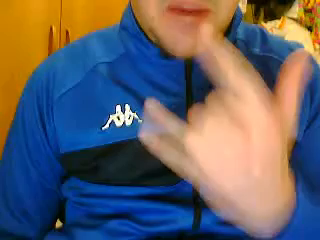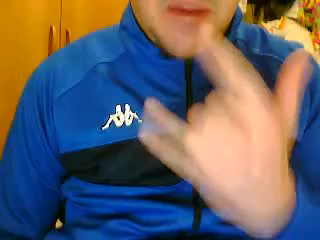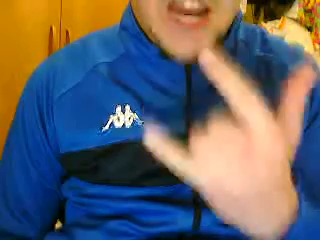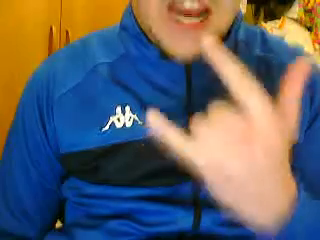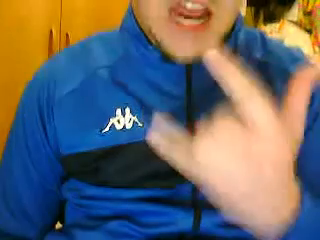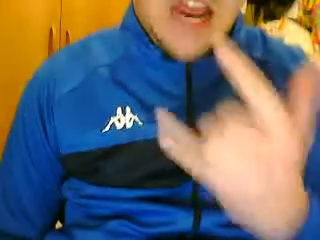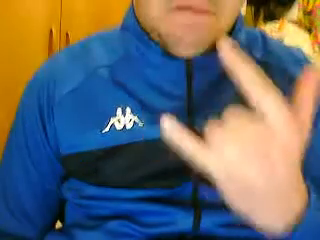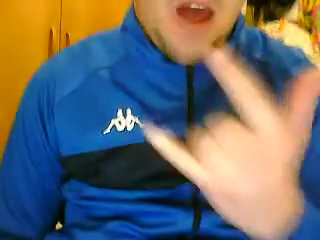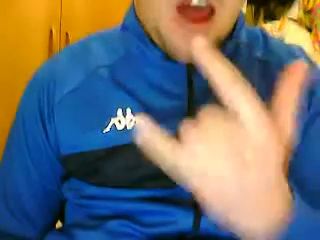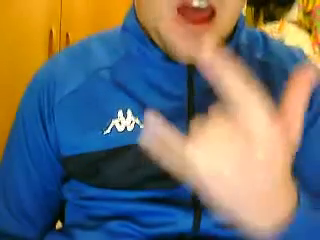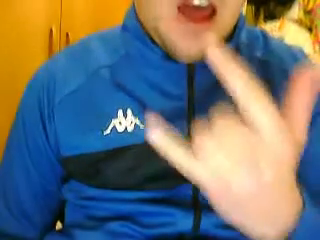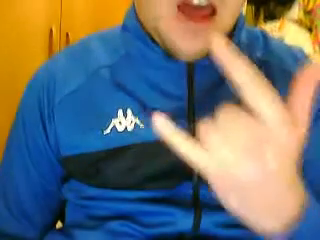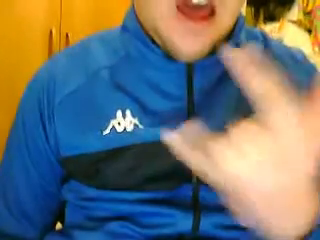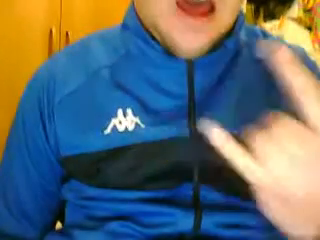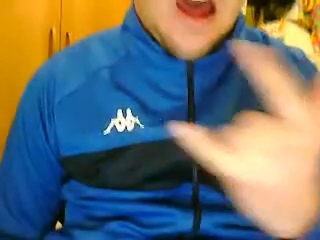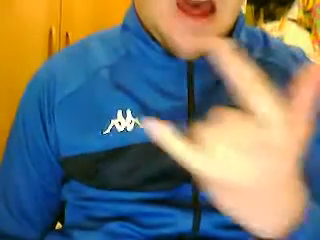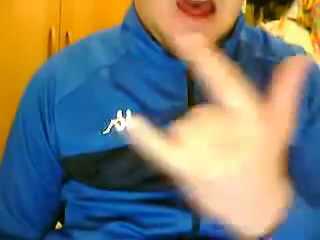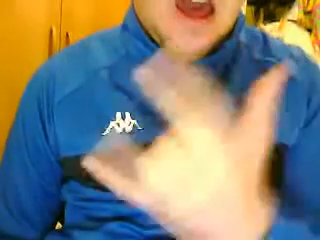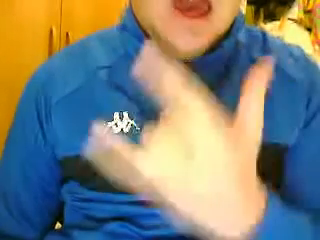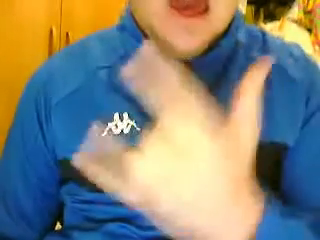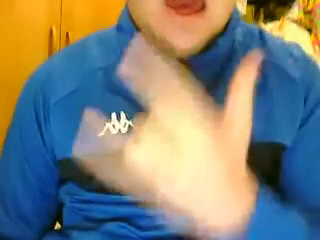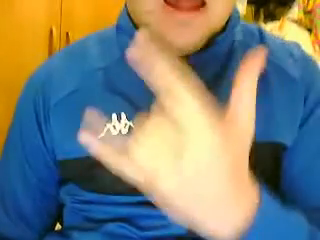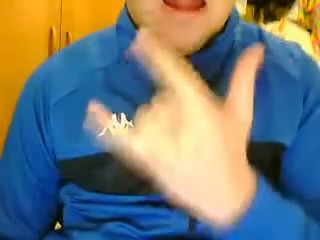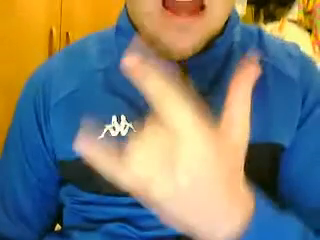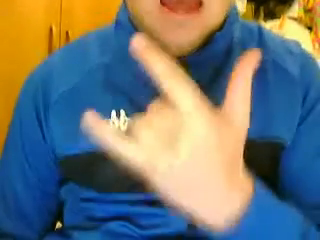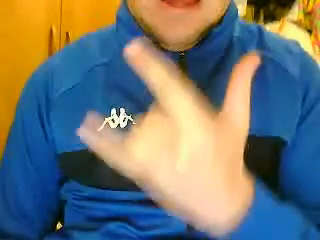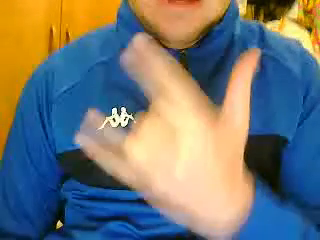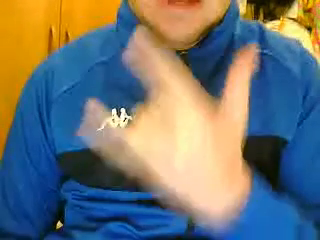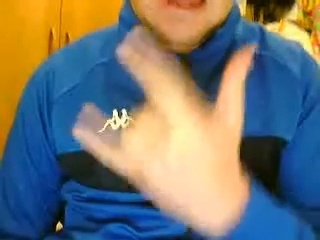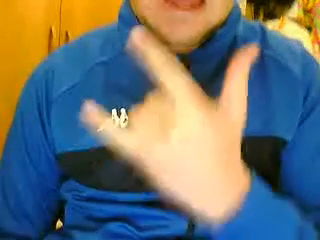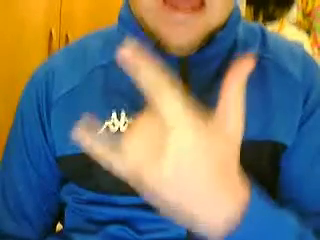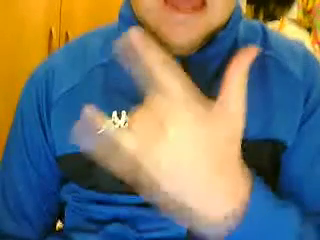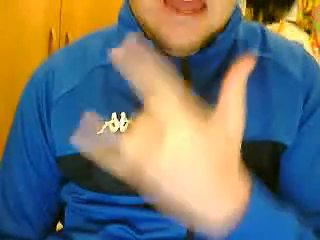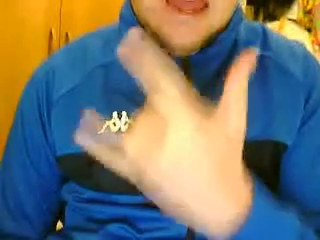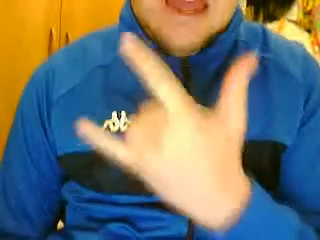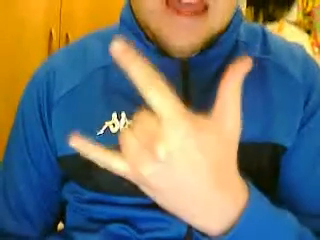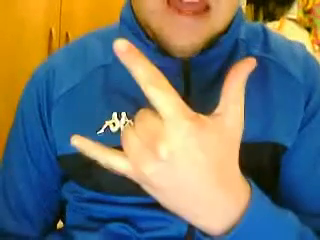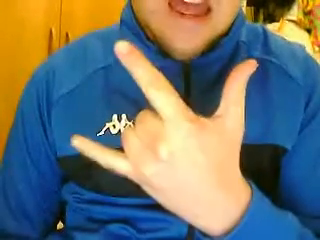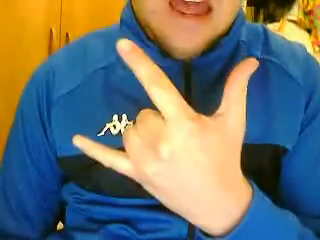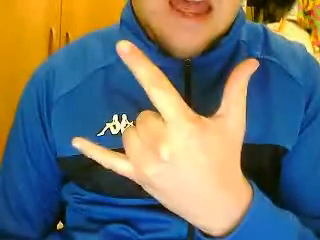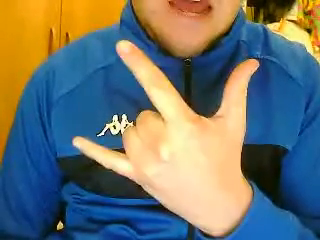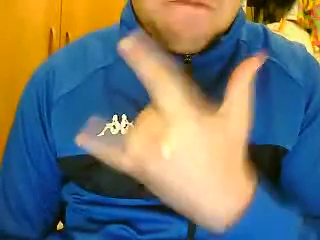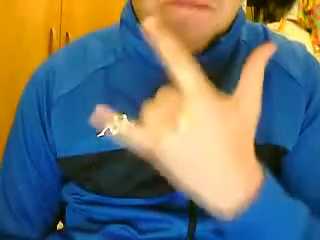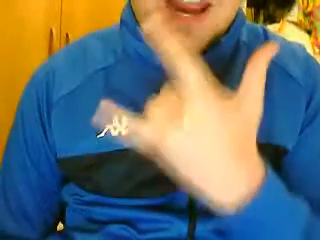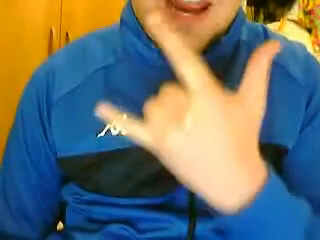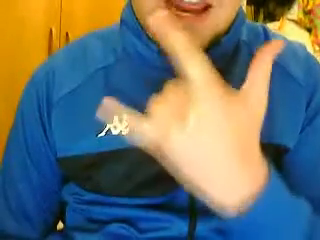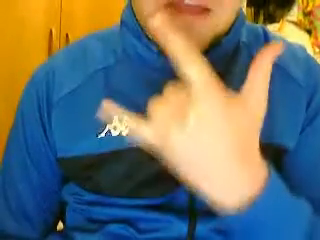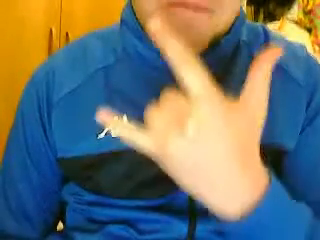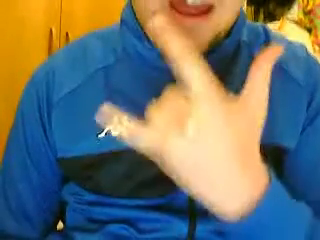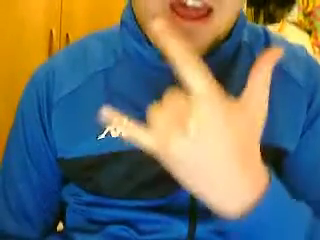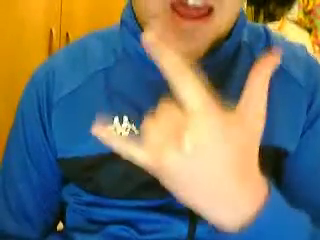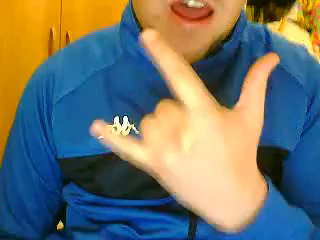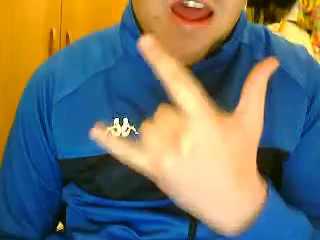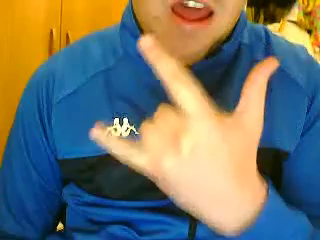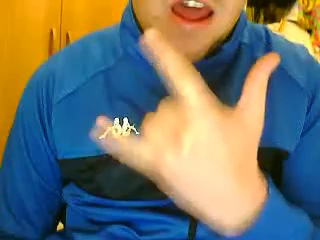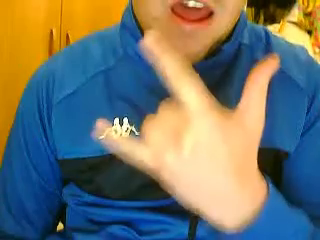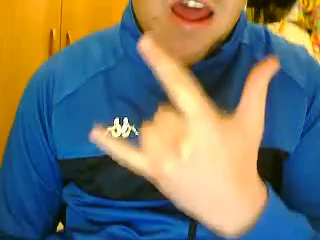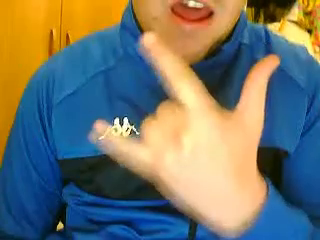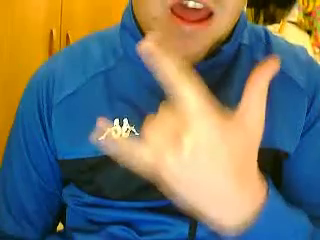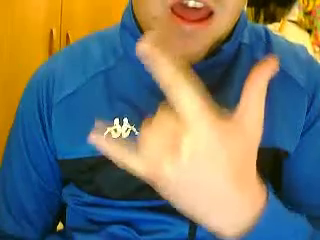People